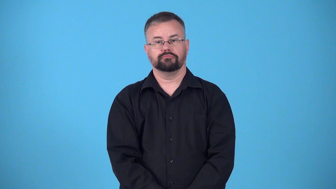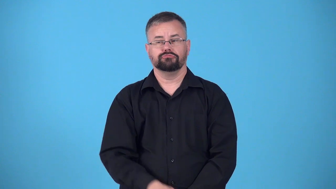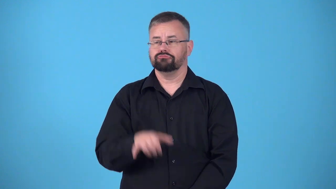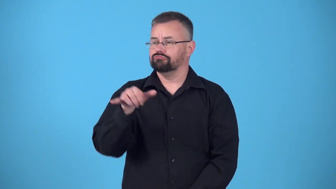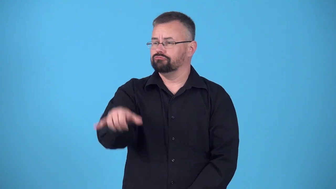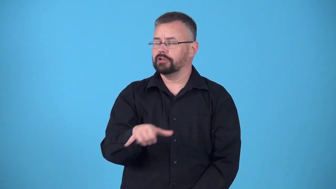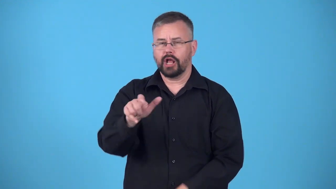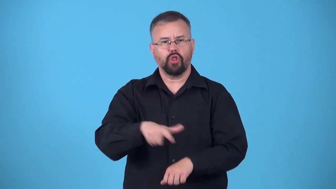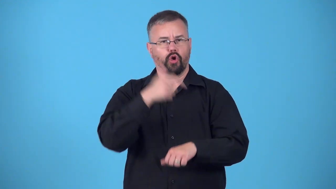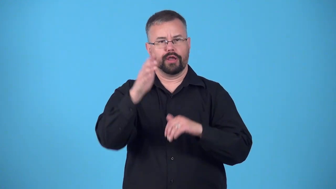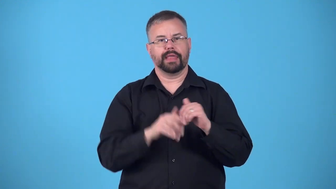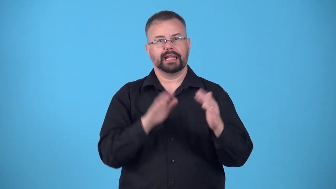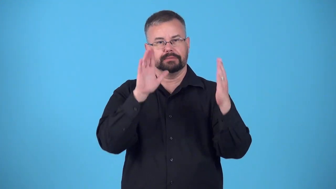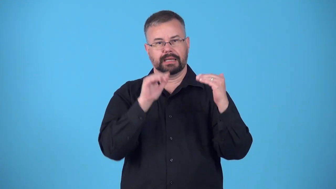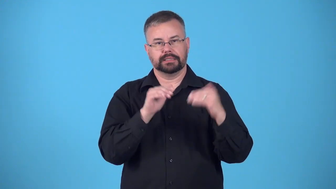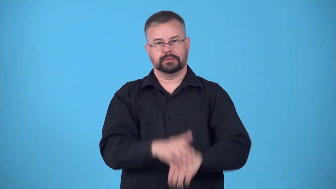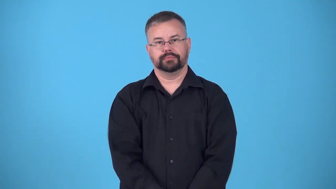stay on,stick around